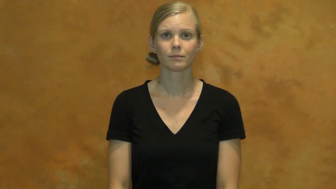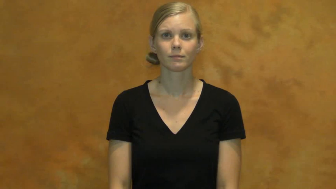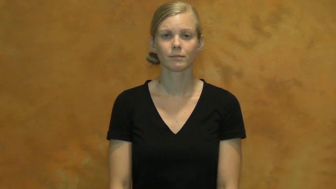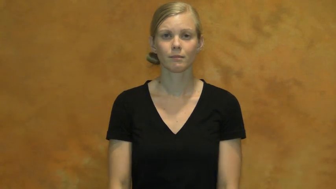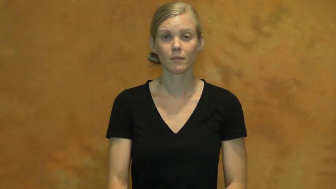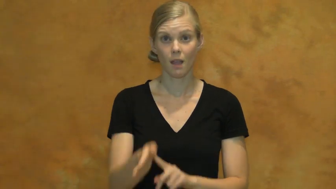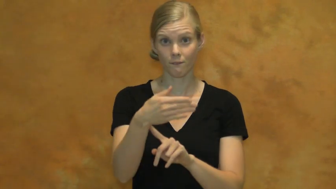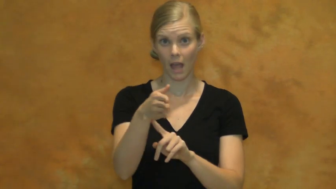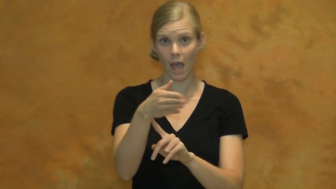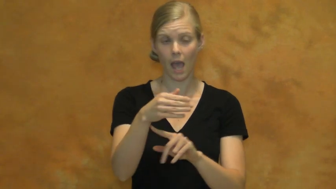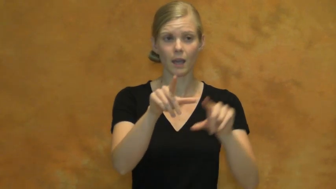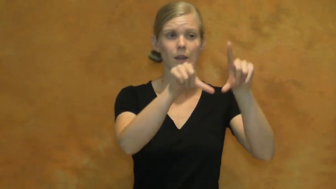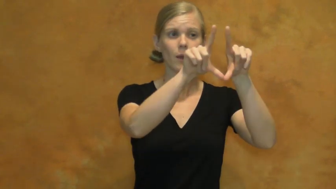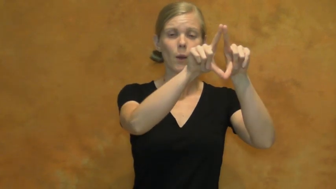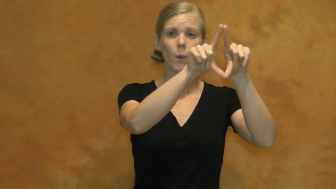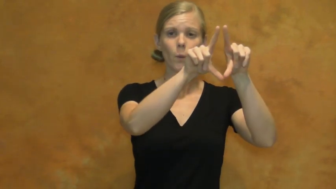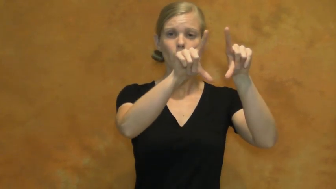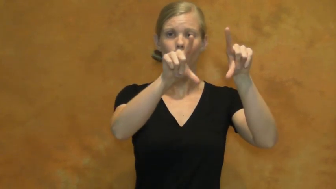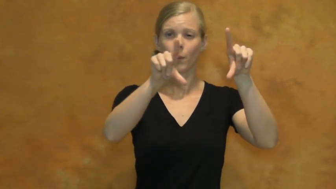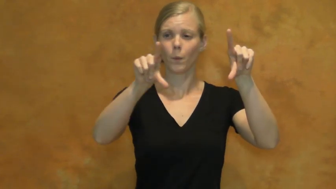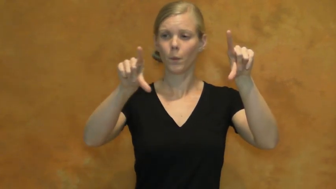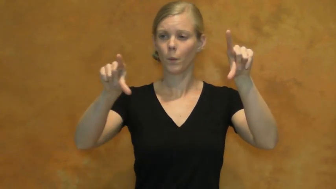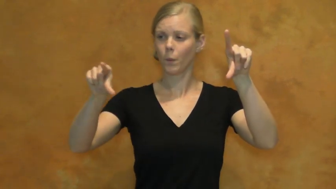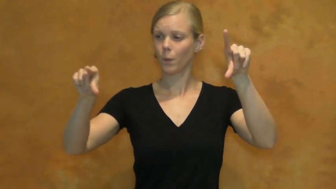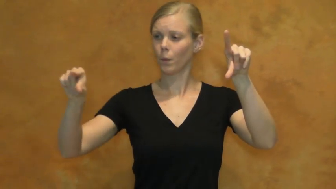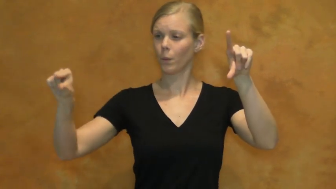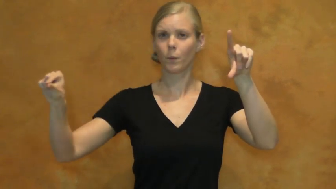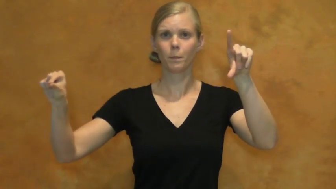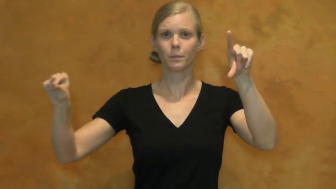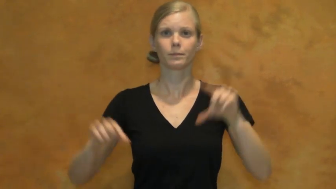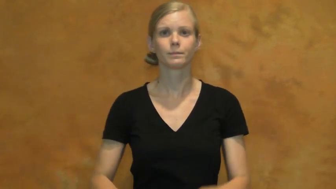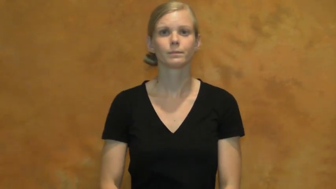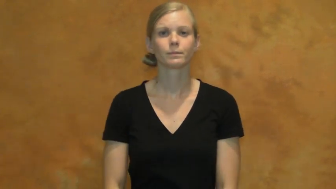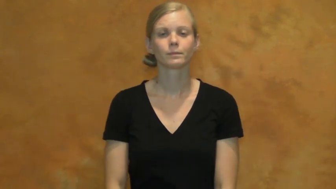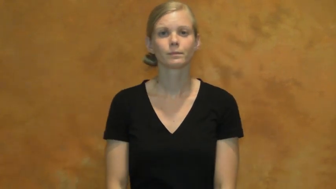pennant